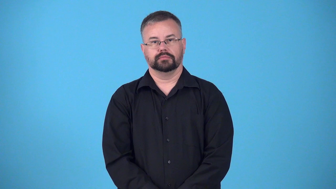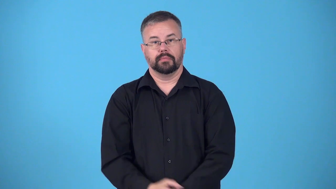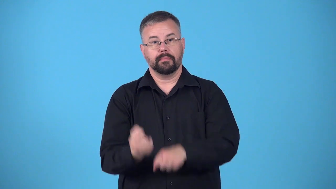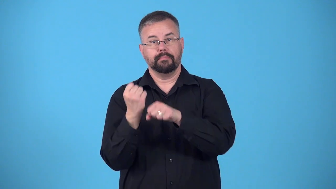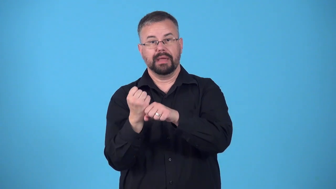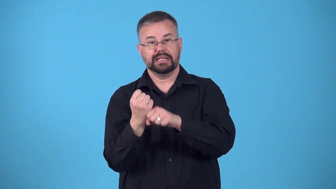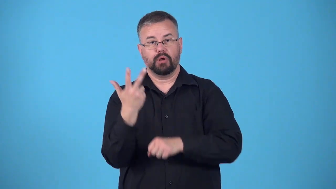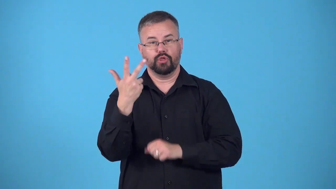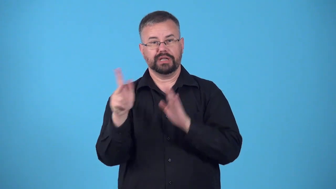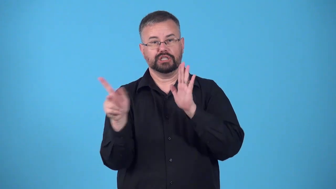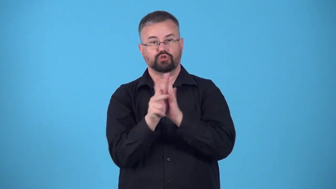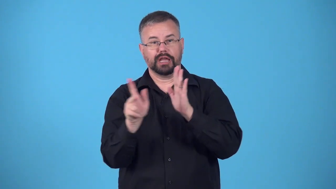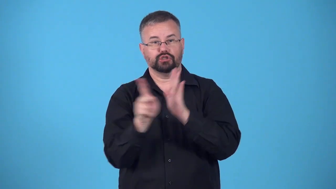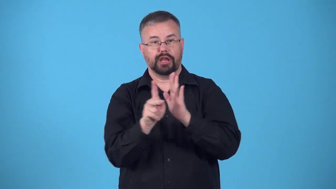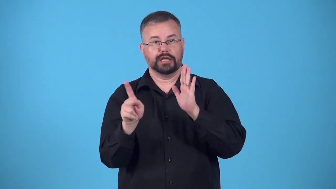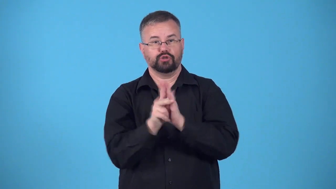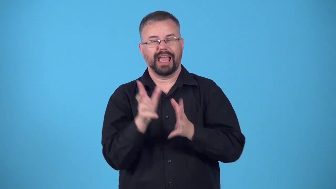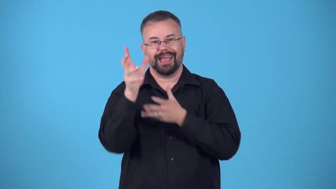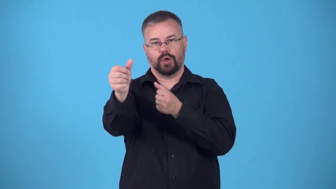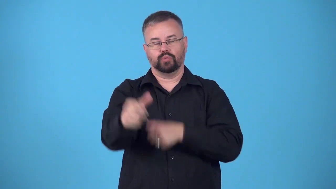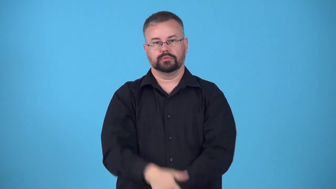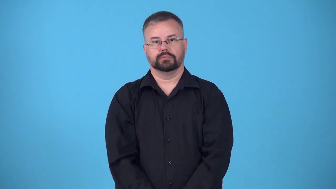strike out